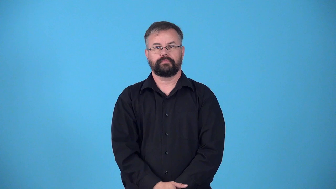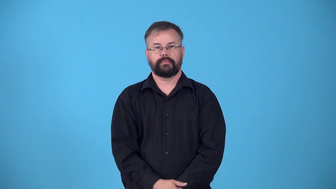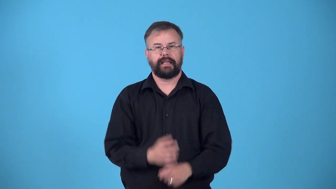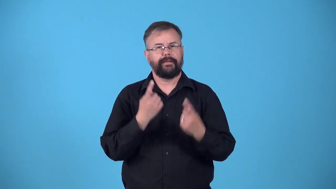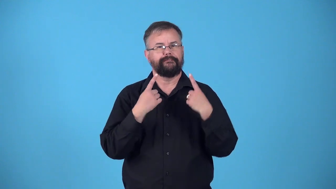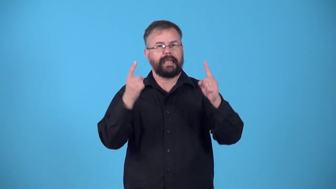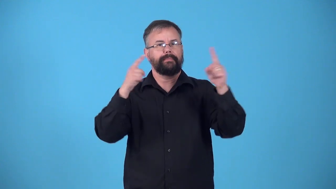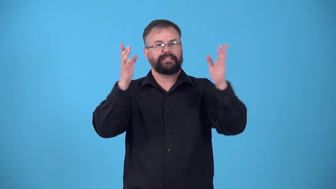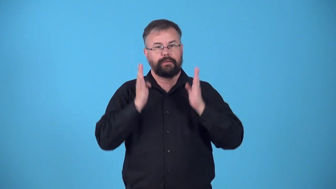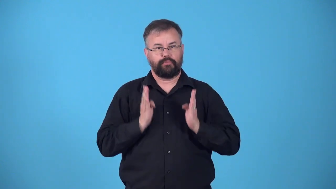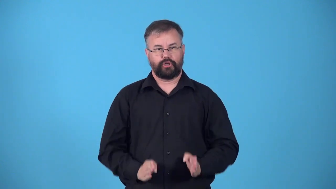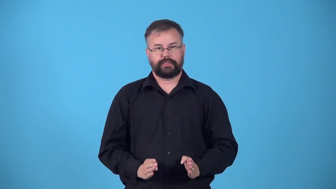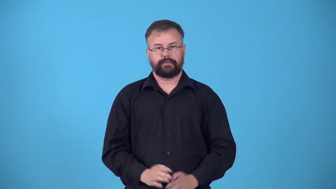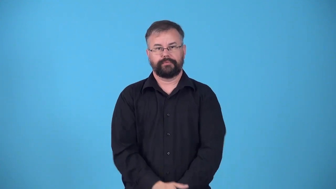personality